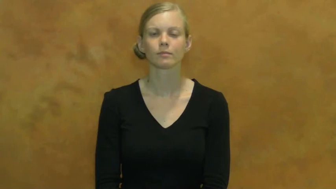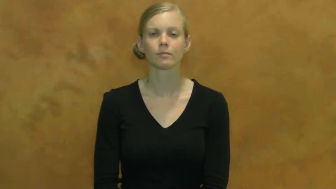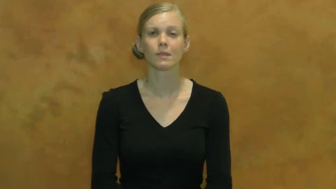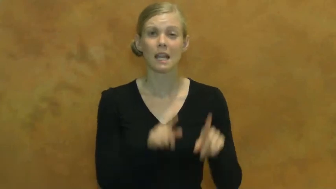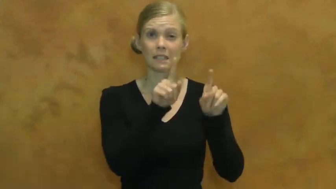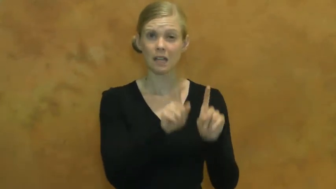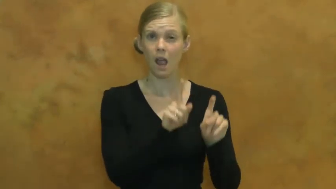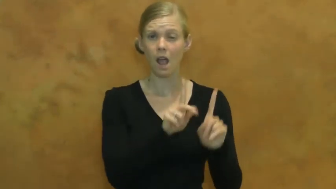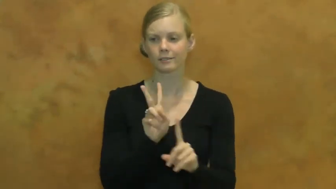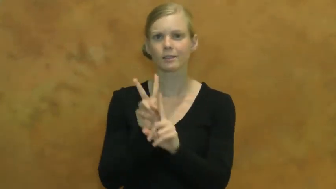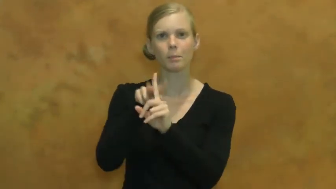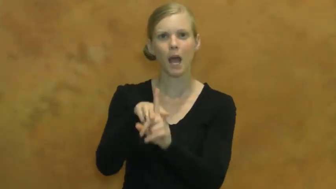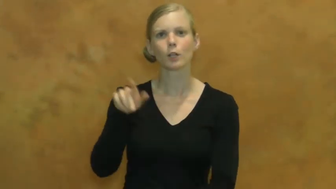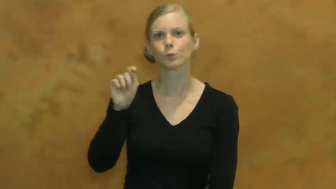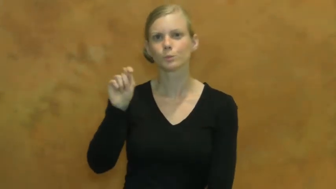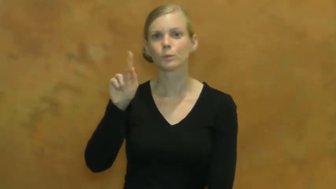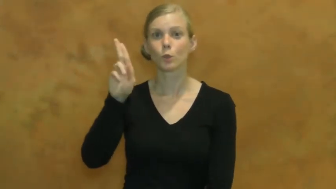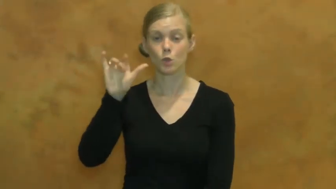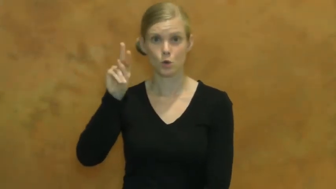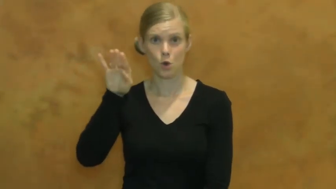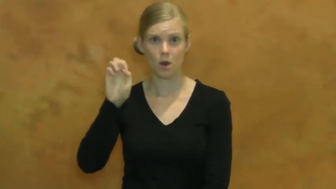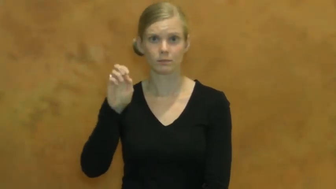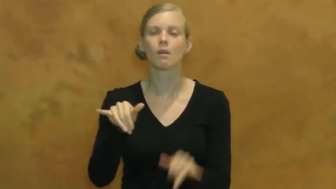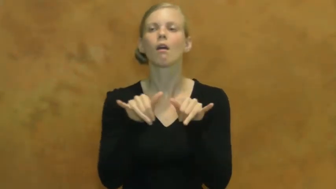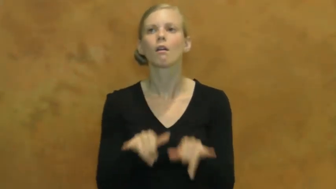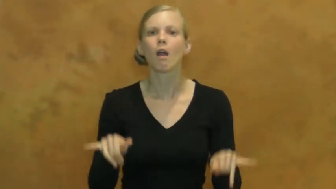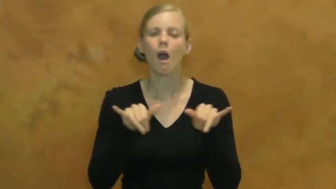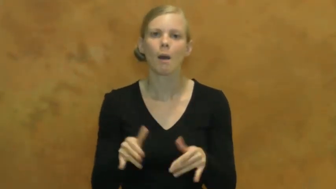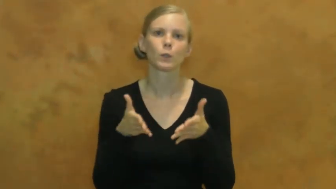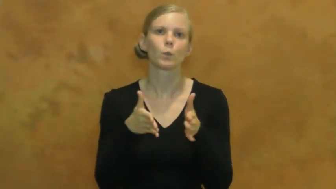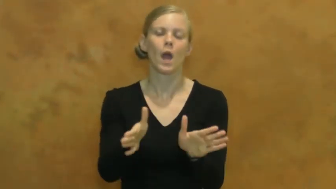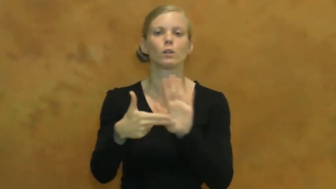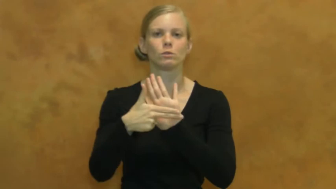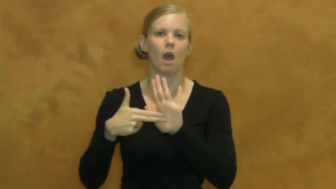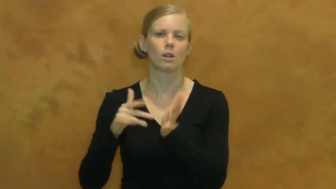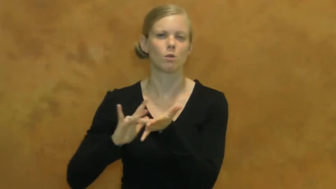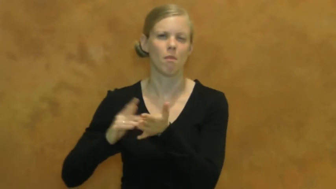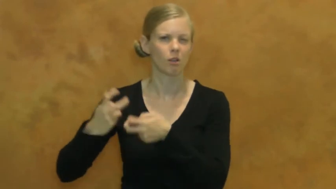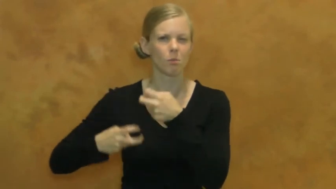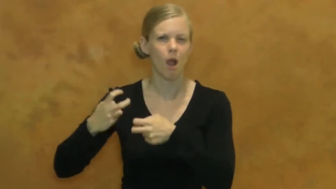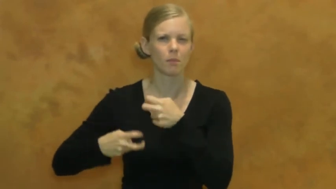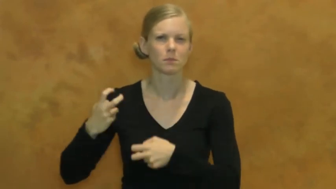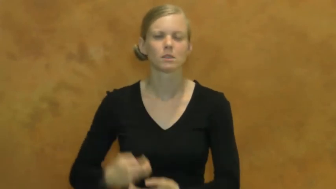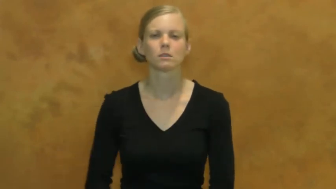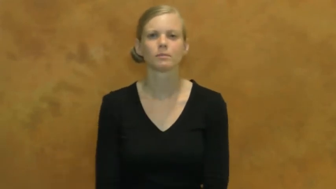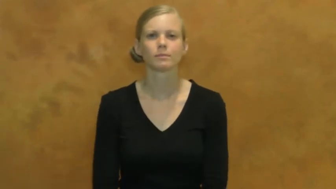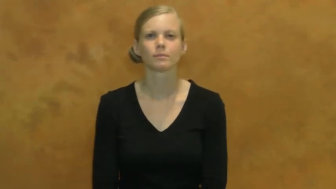urinalysis